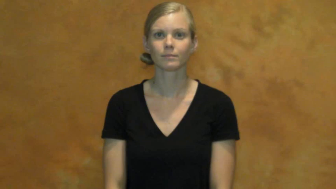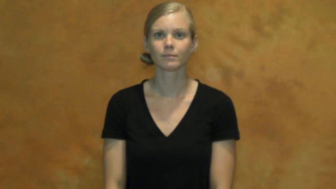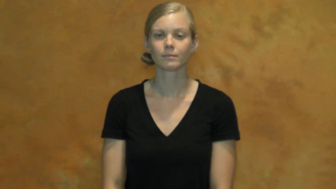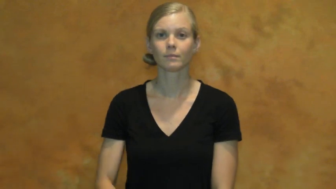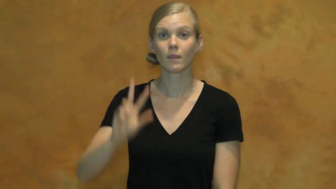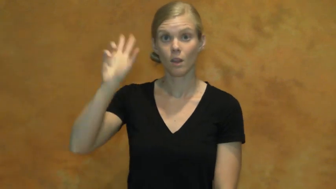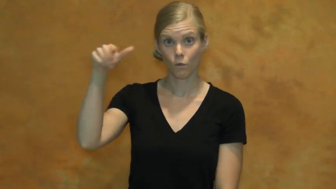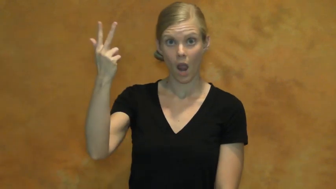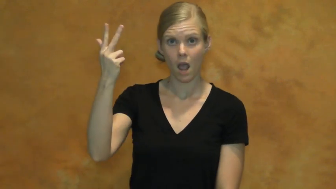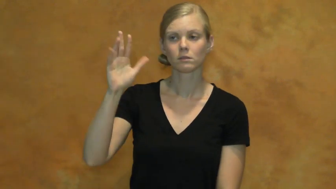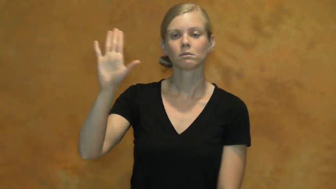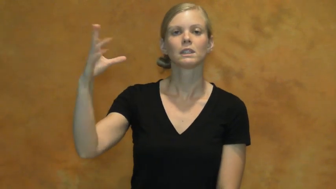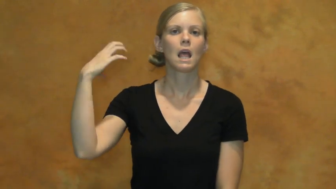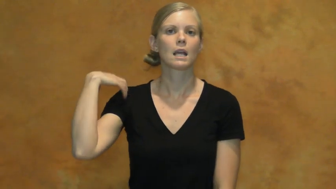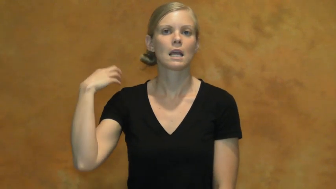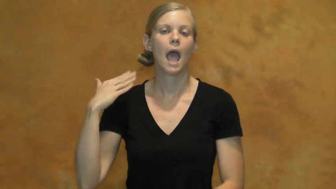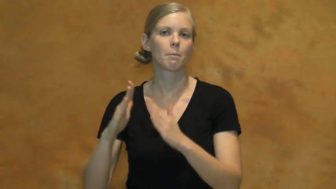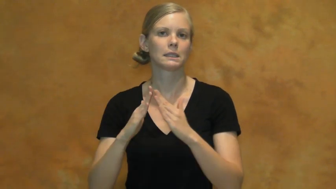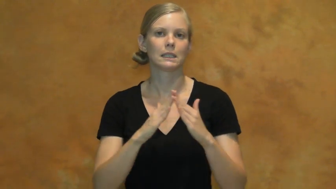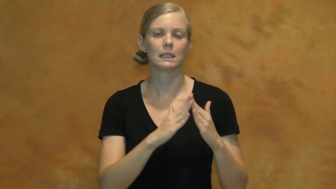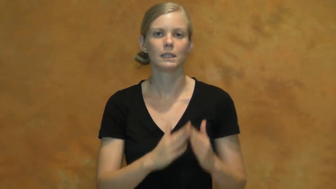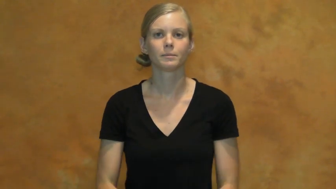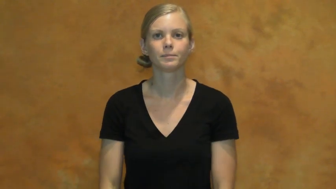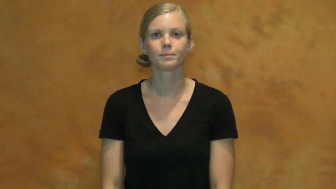paris